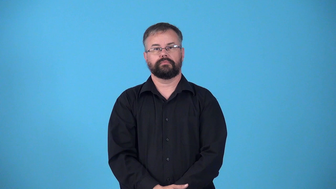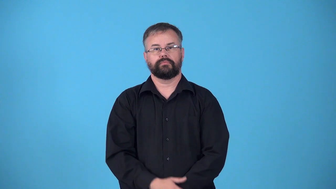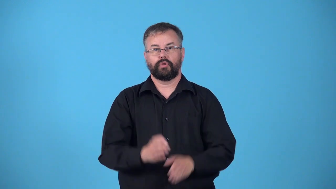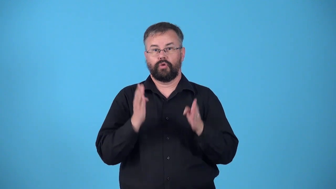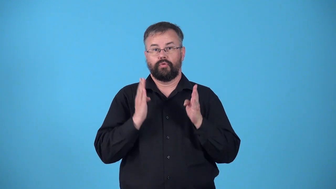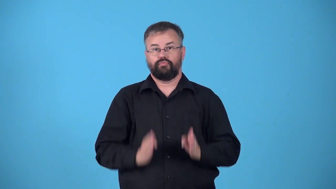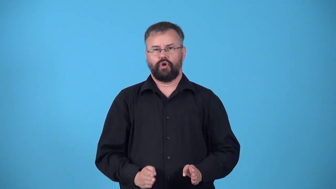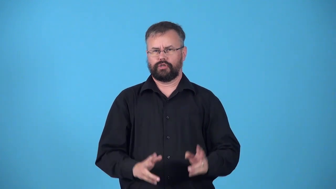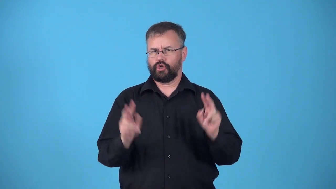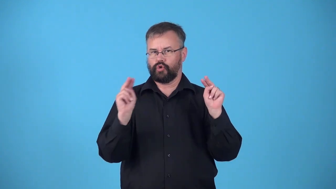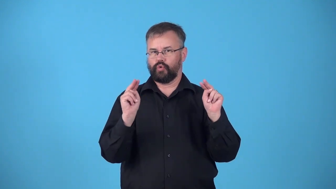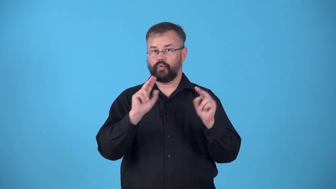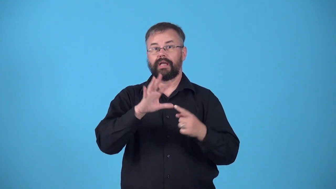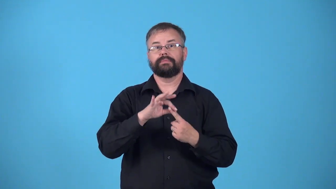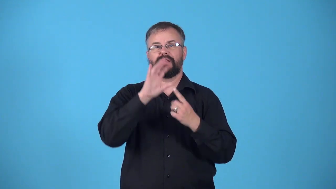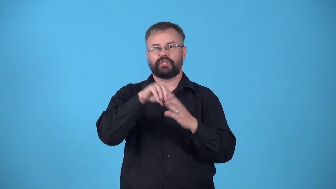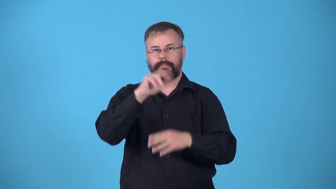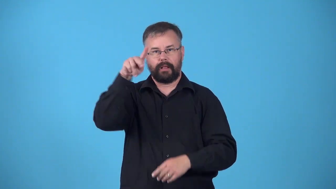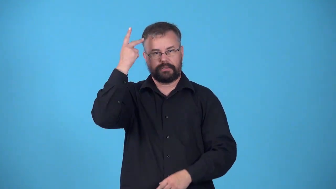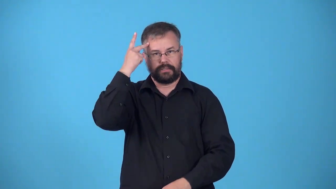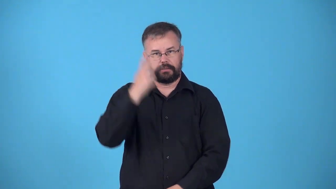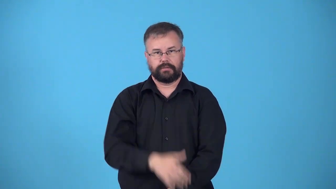mugwump